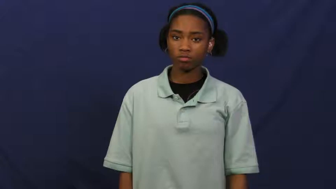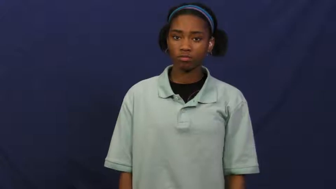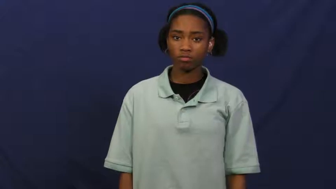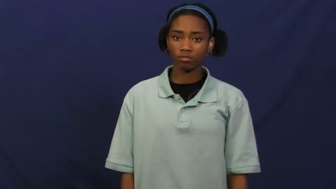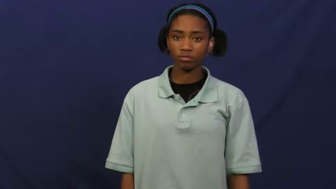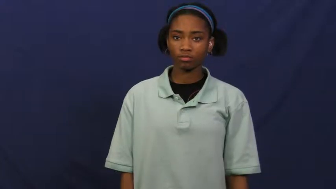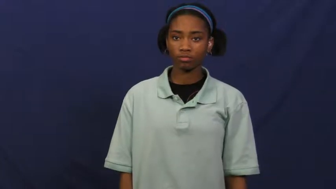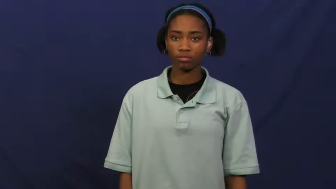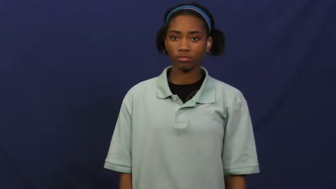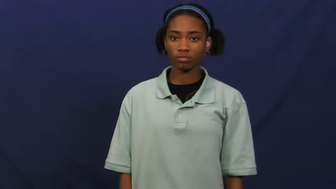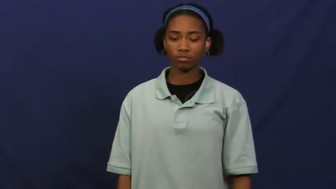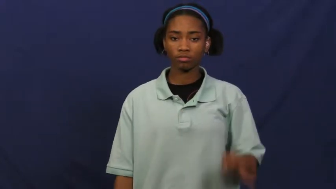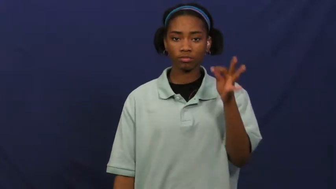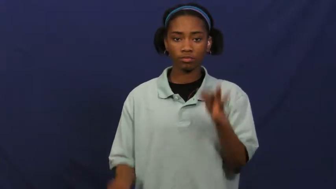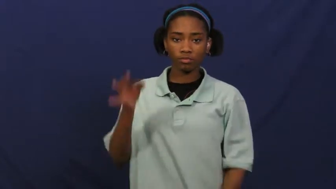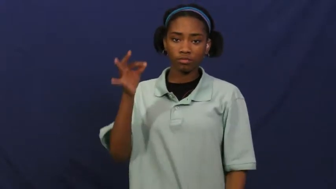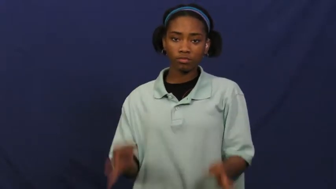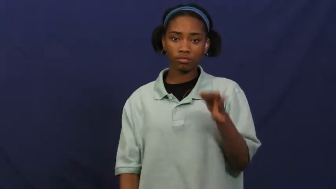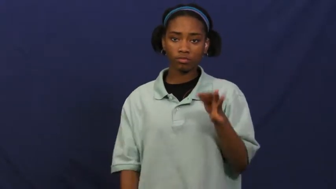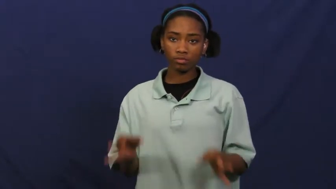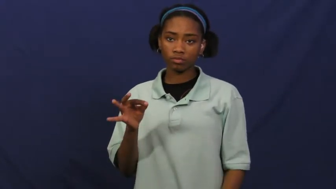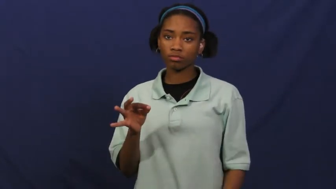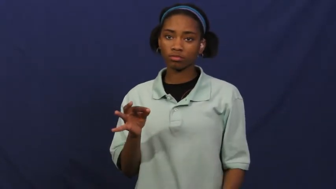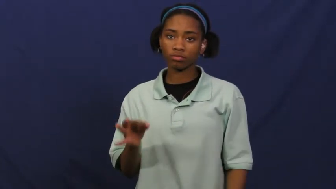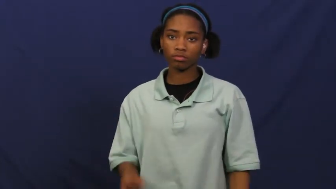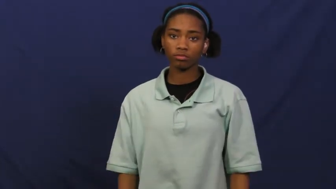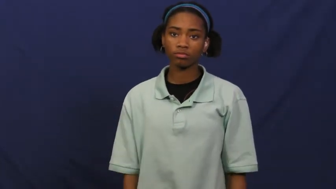court-legal